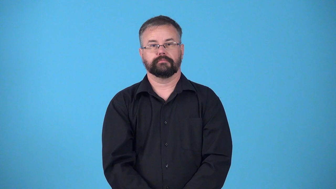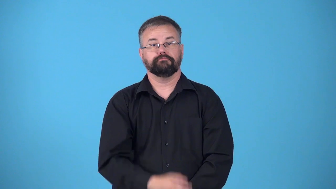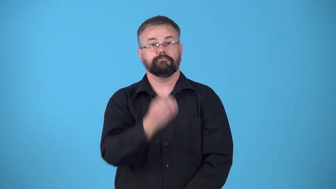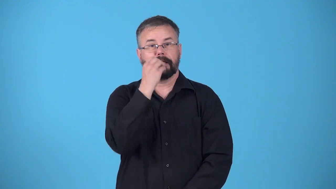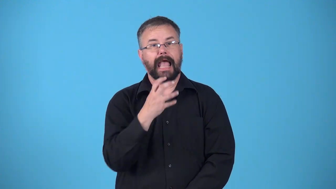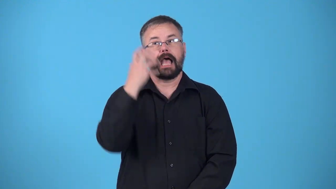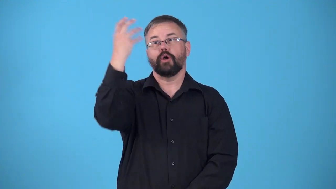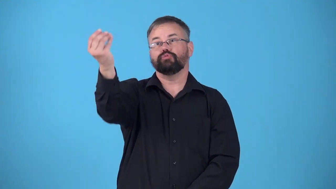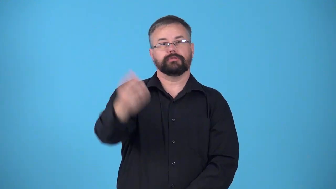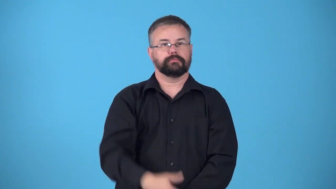dine out,eat out